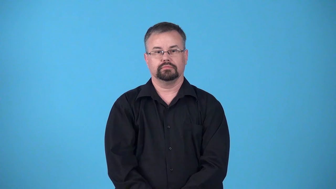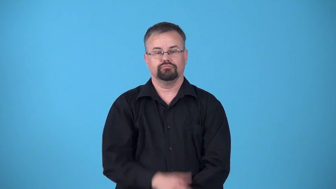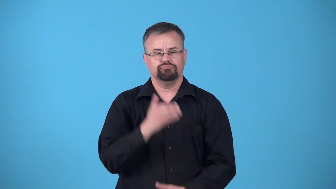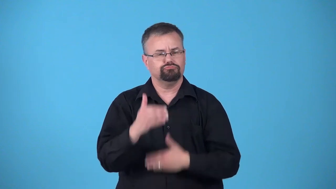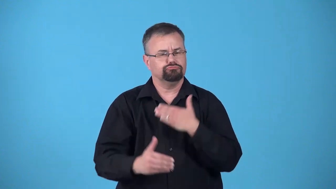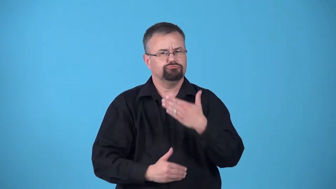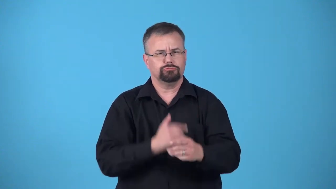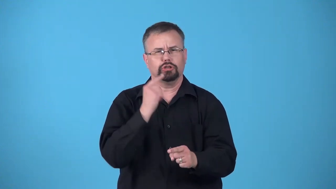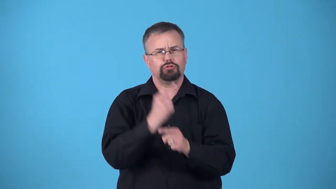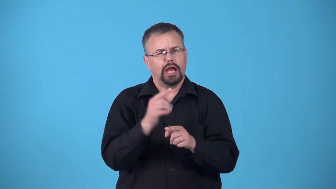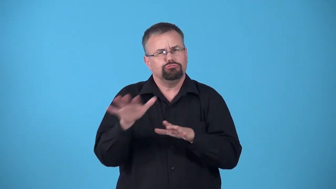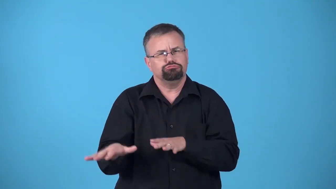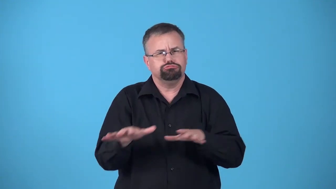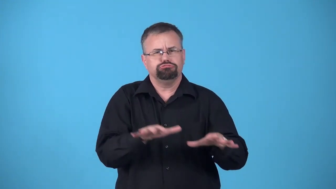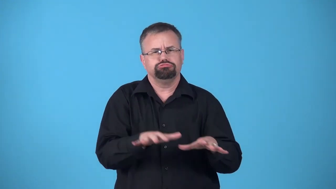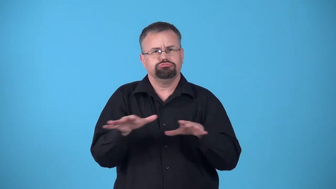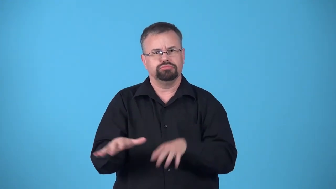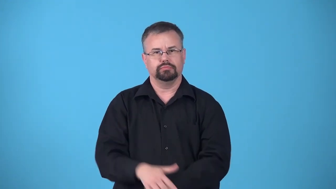hit your stride